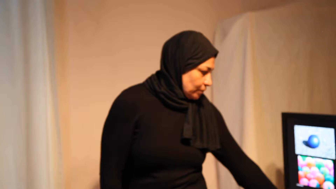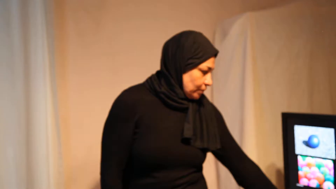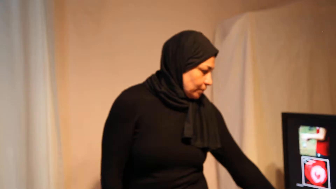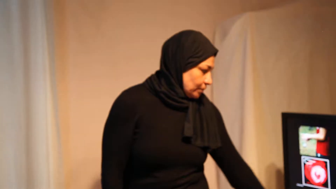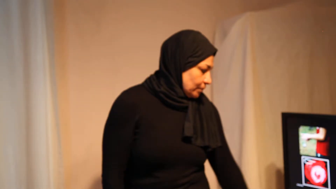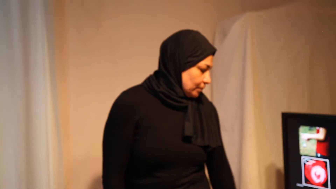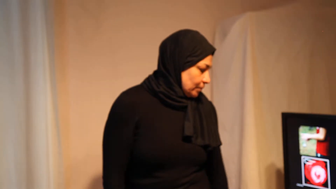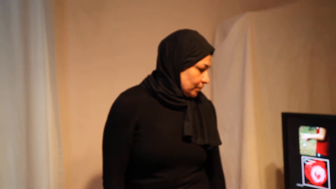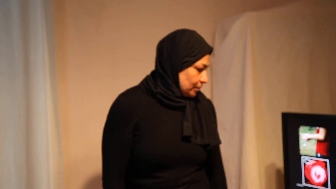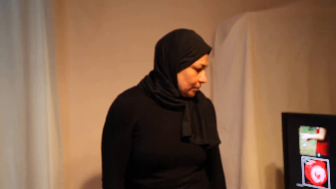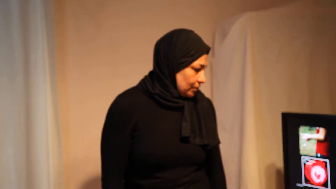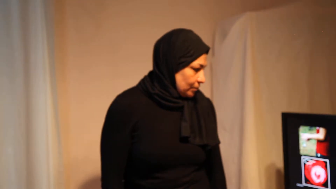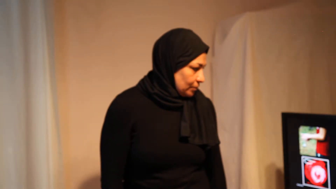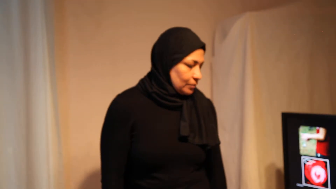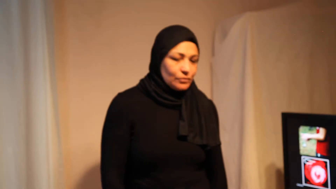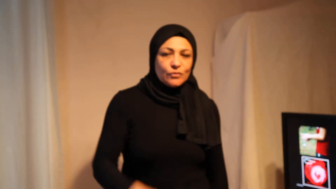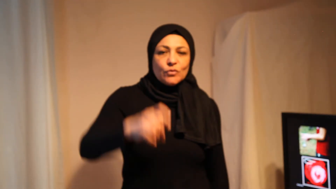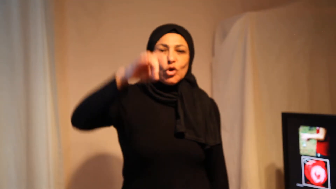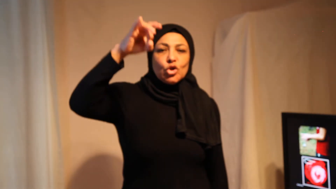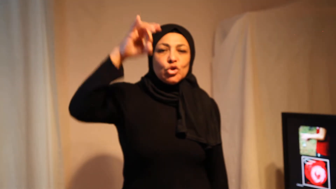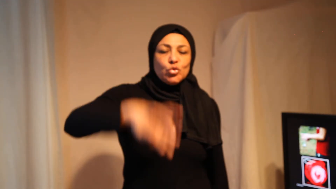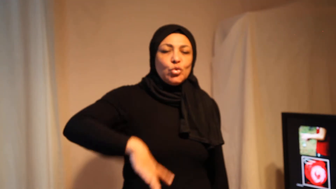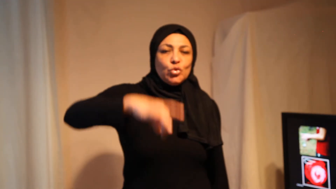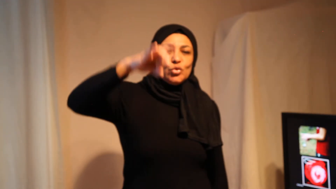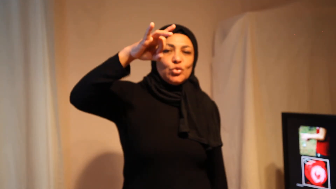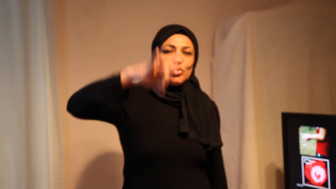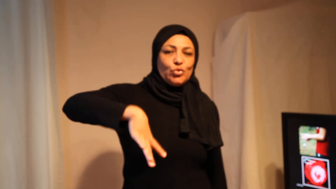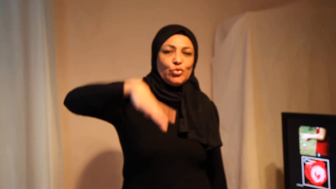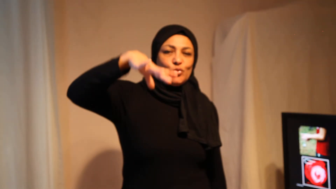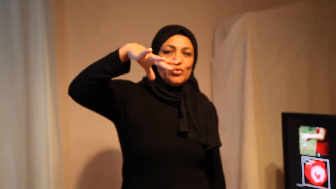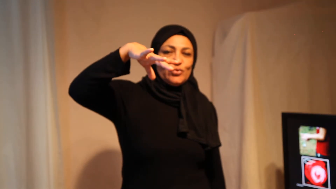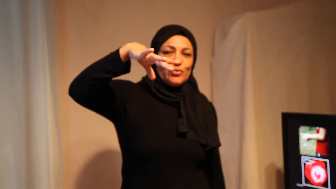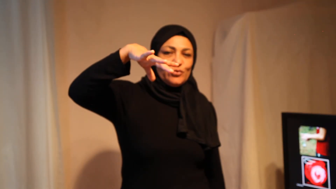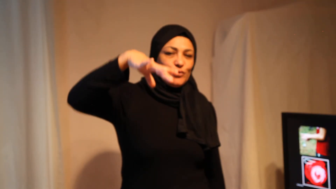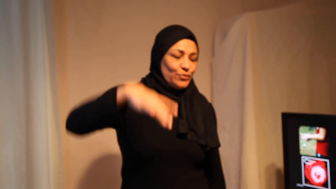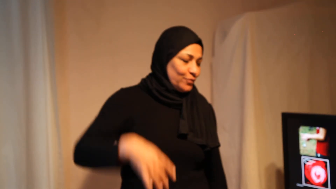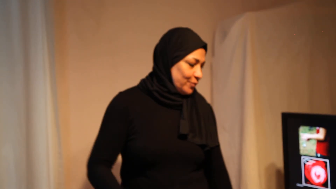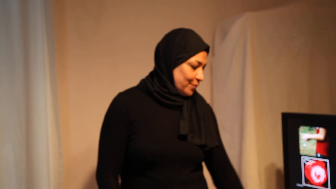yoyo